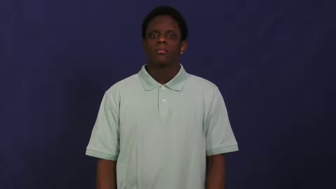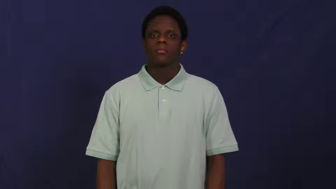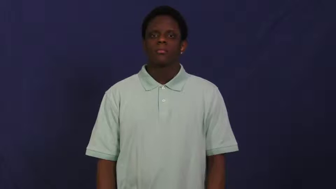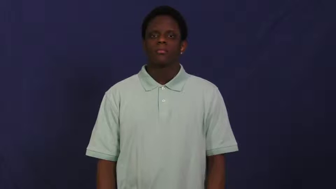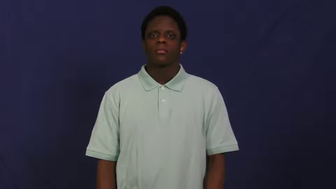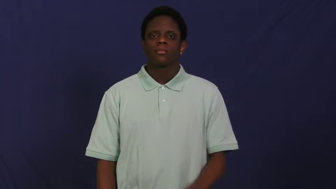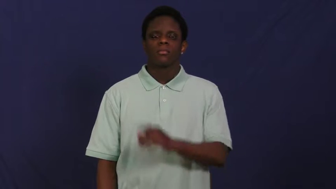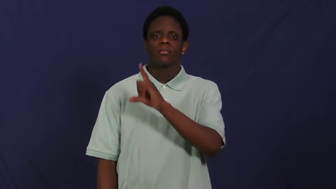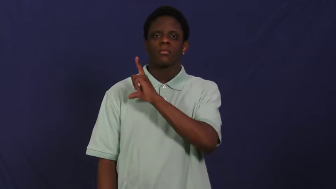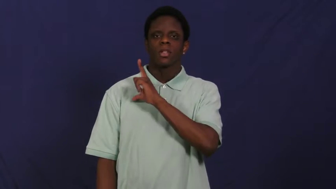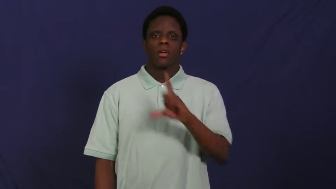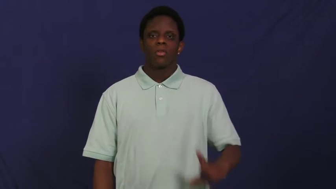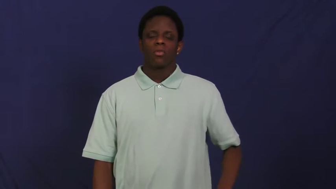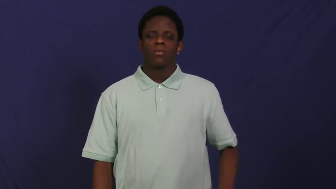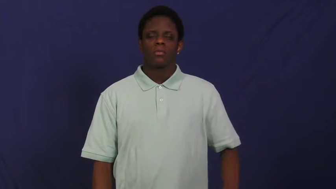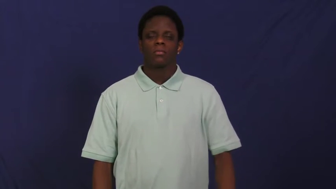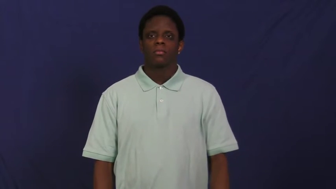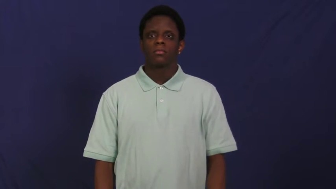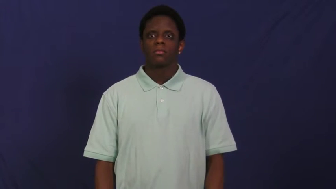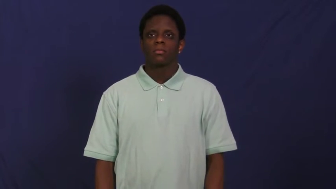lord